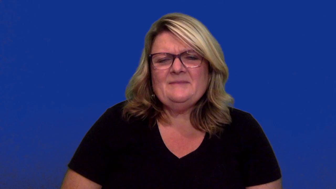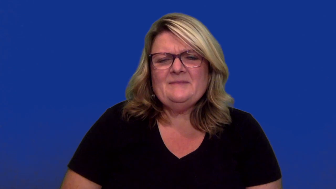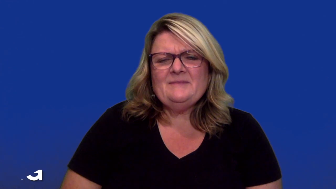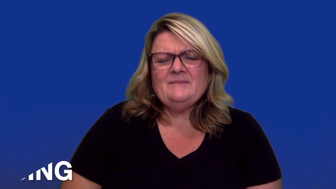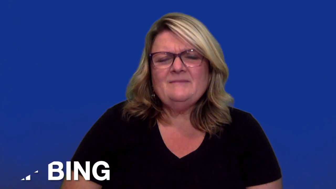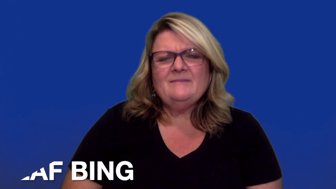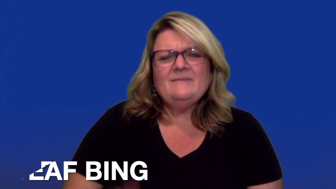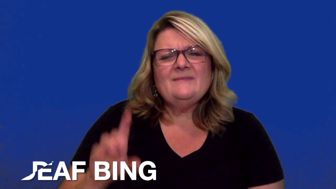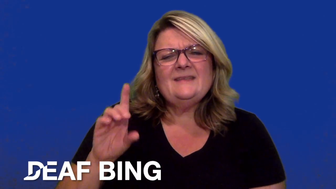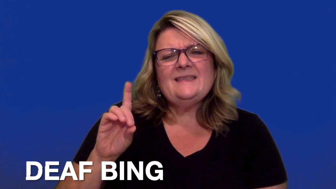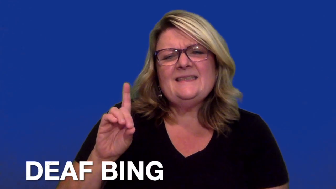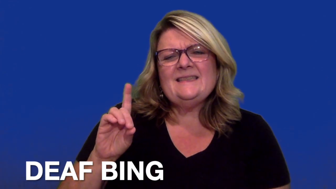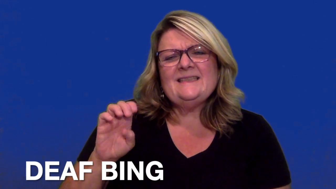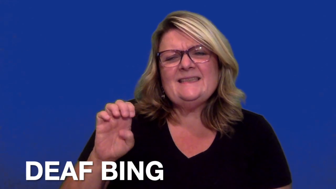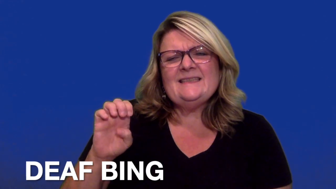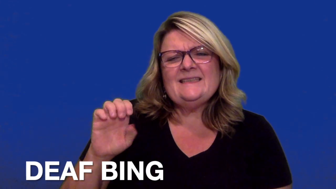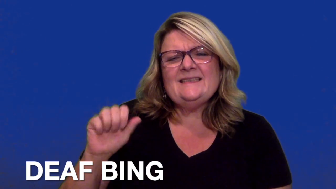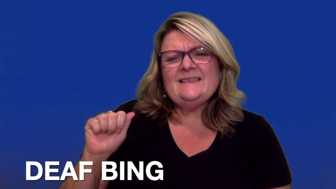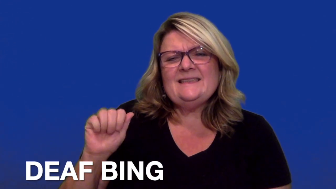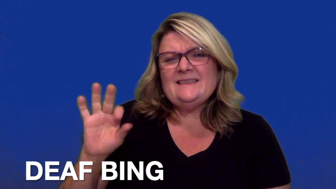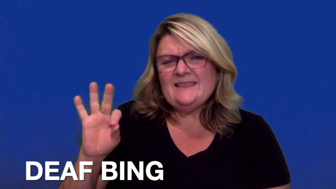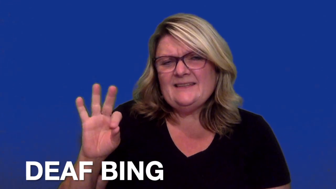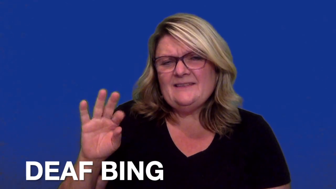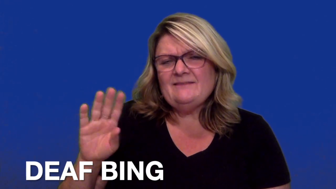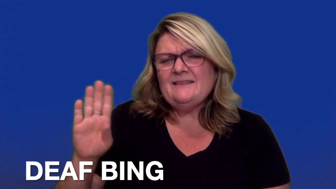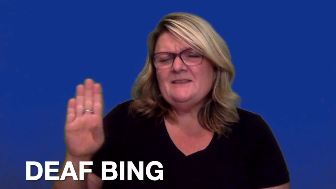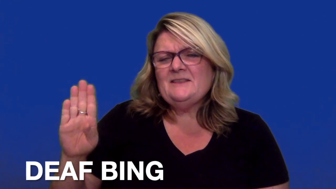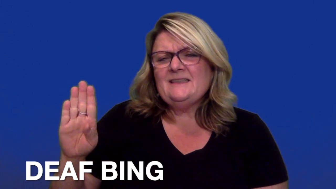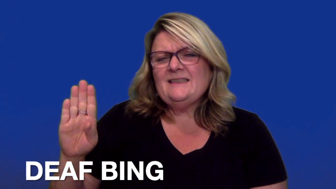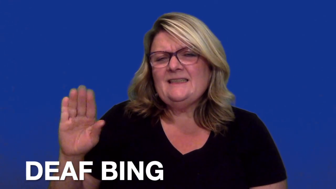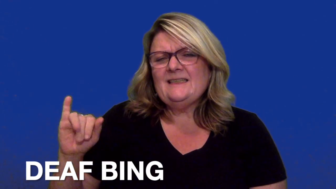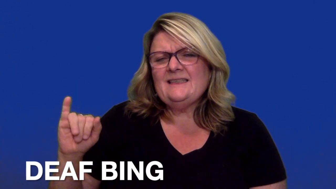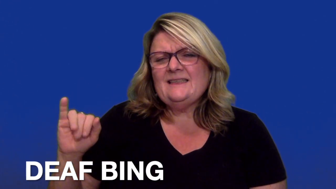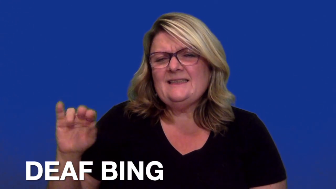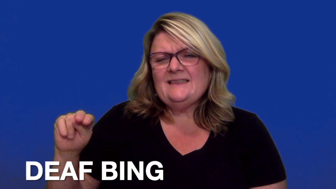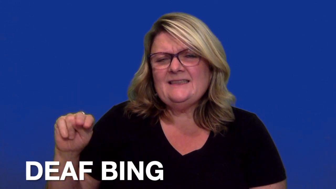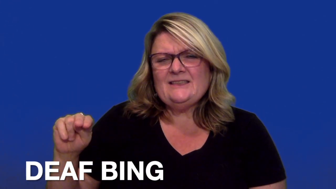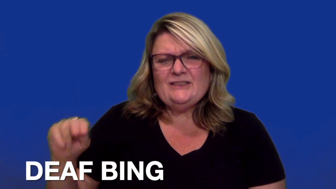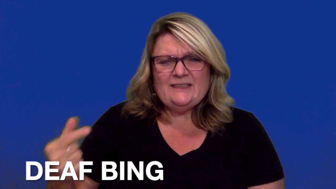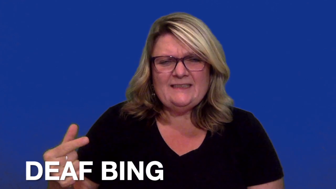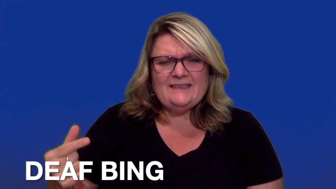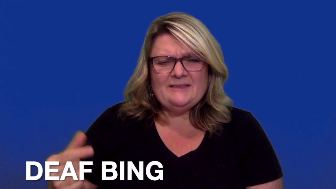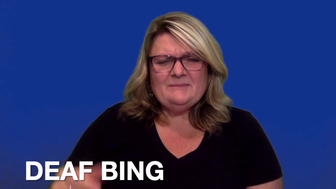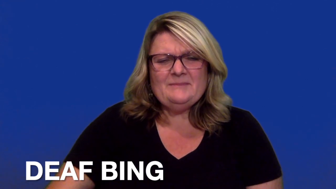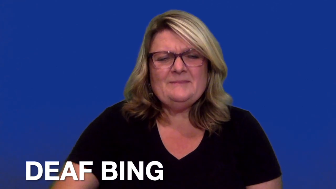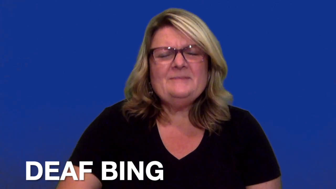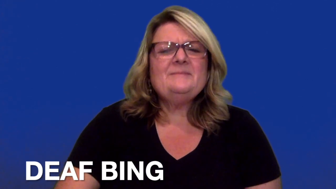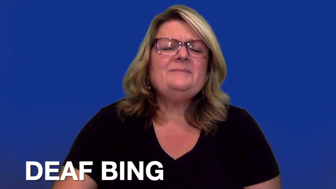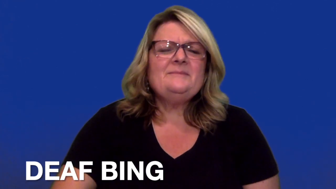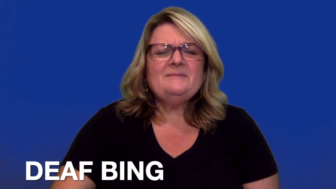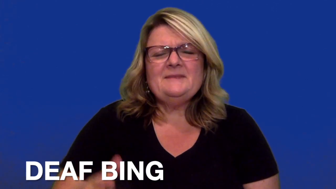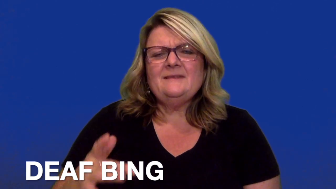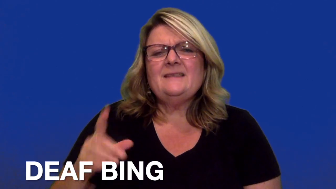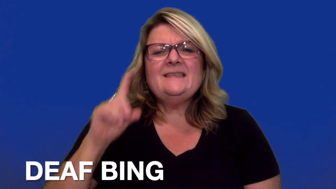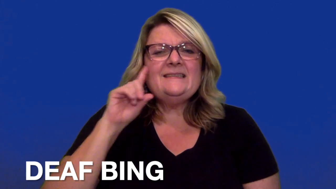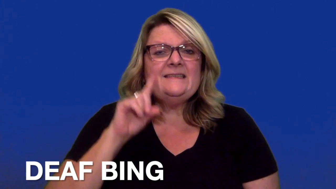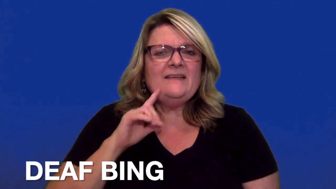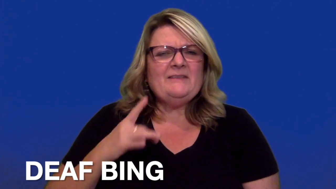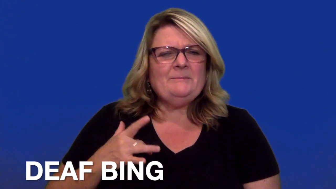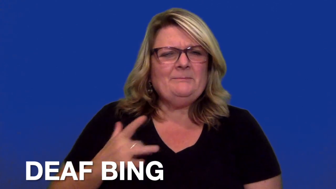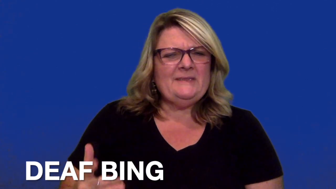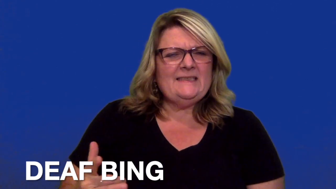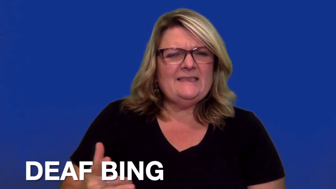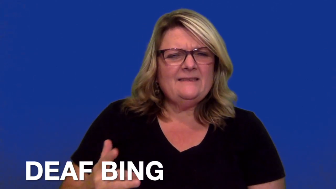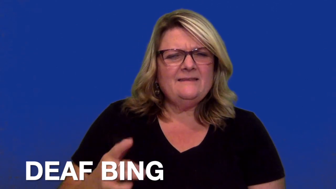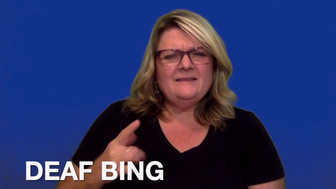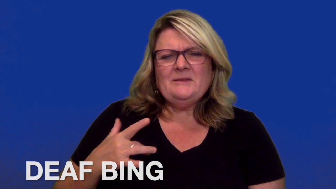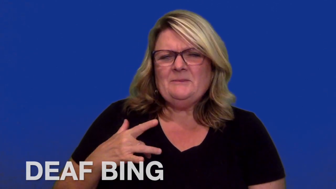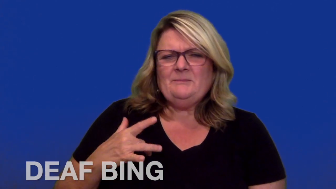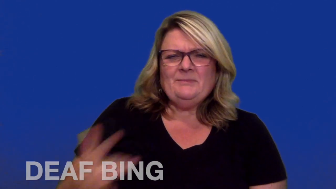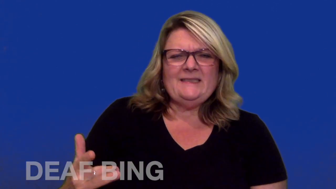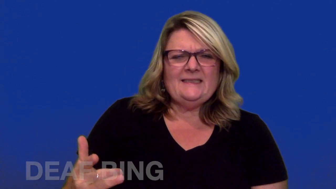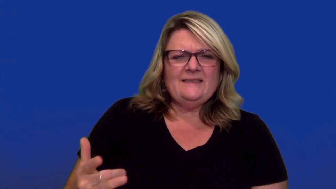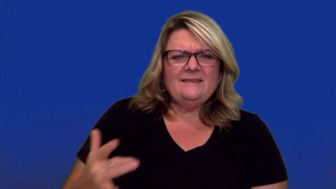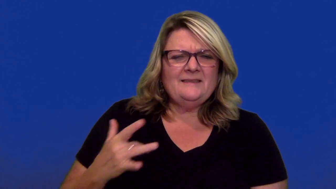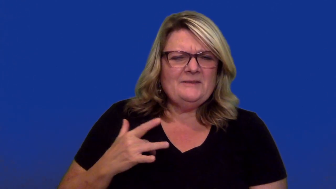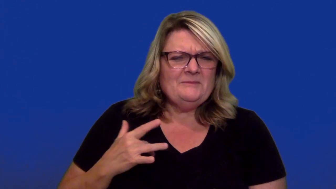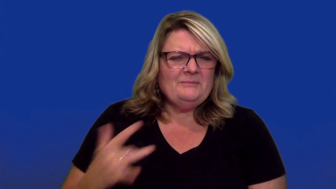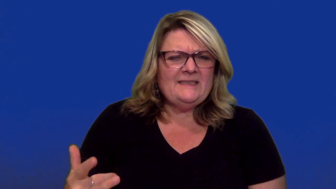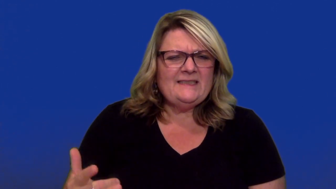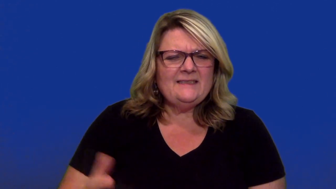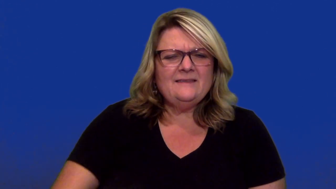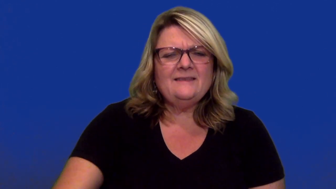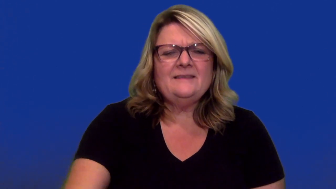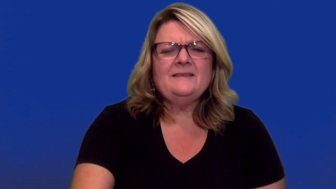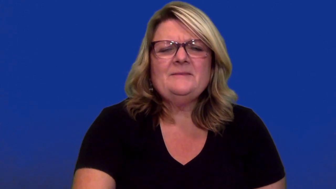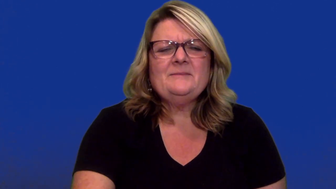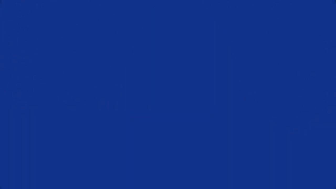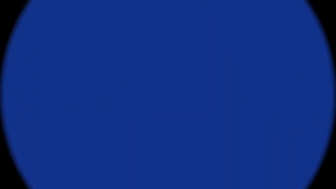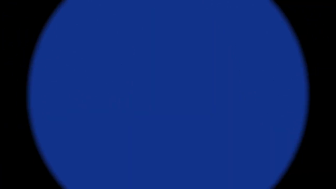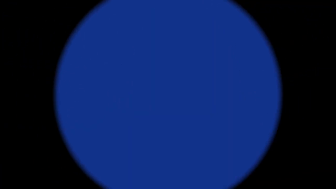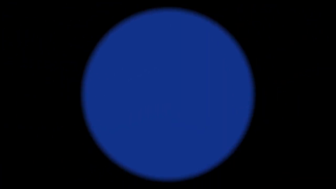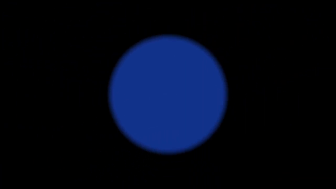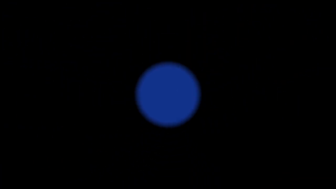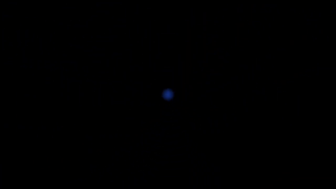DEAF BING